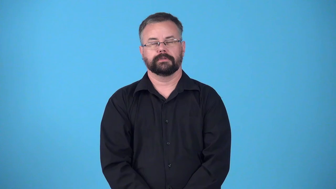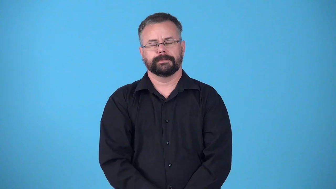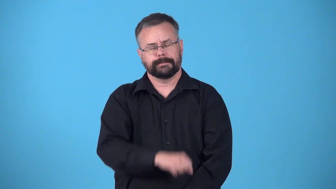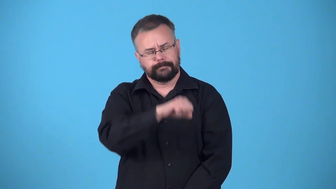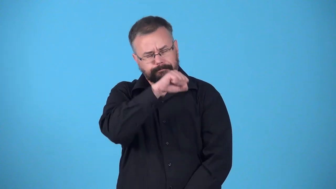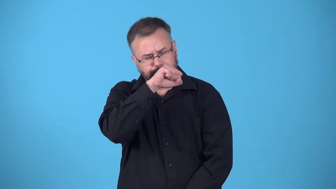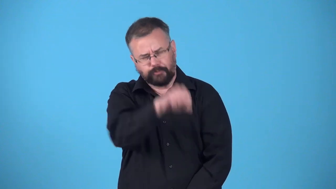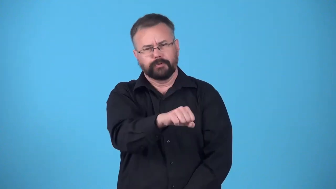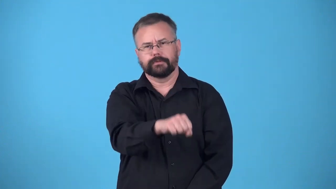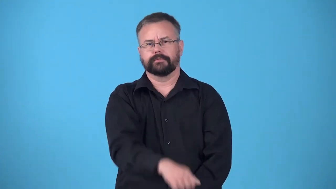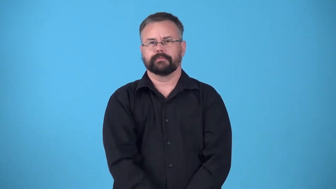big on,go for